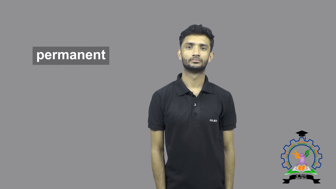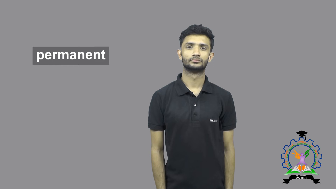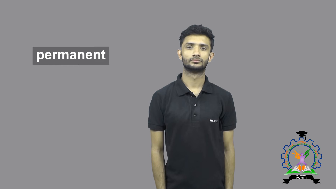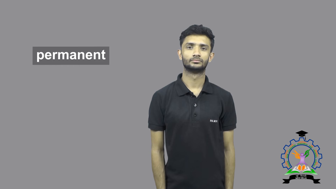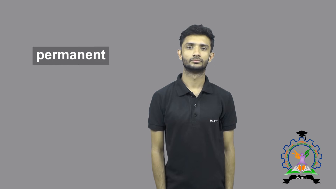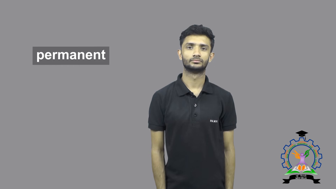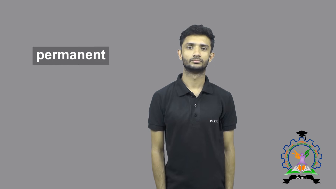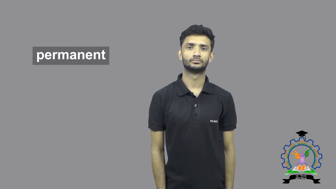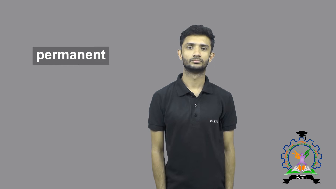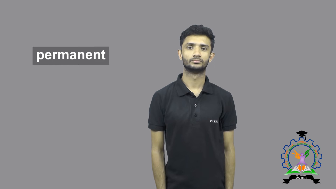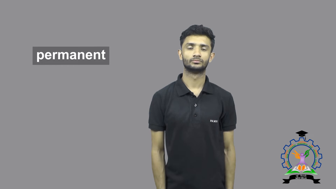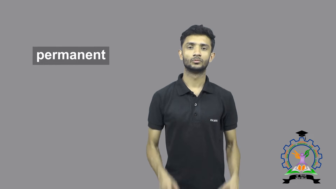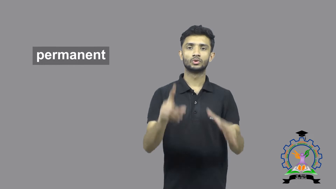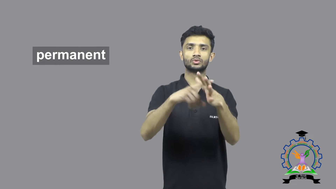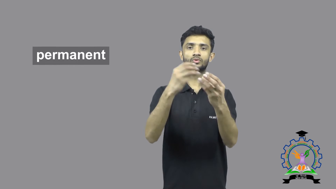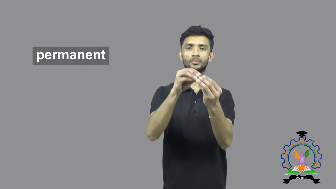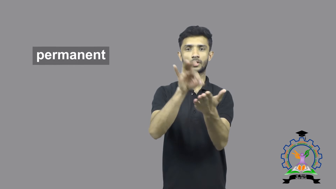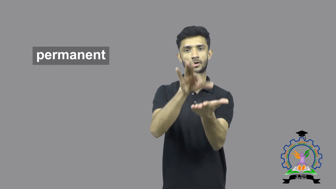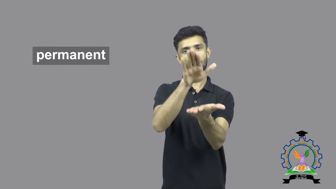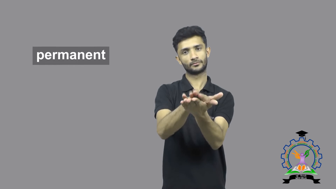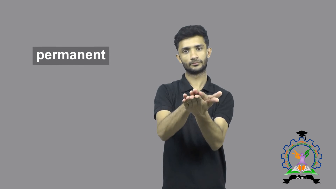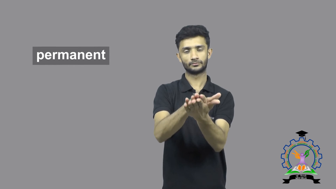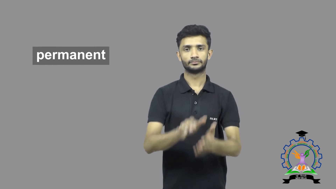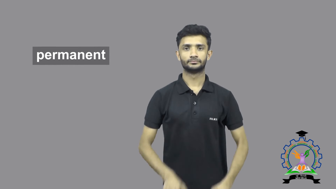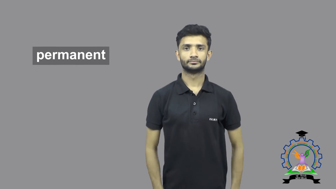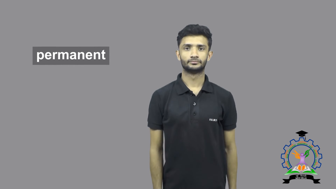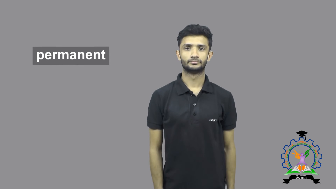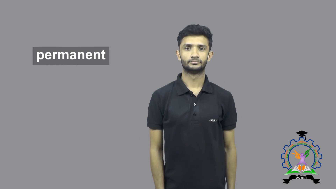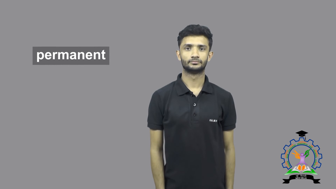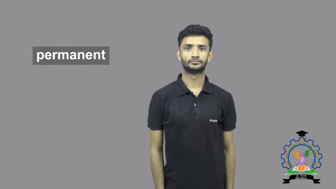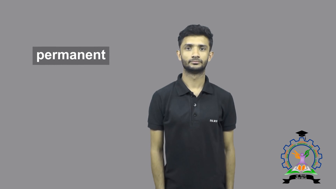permanent sign 2